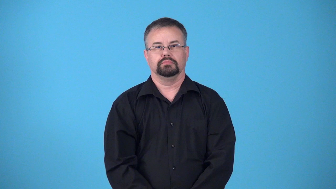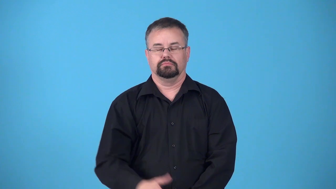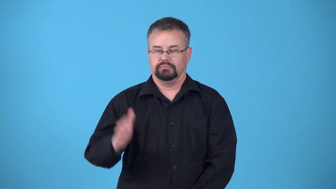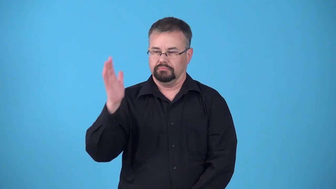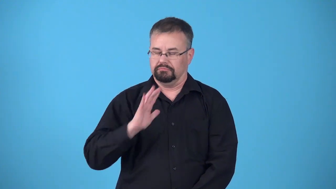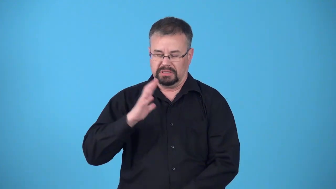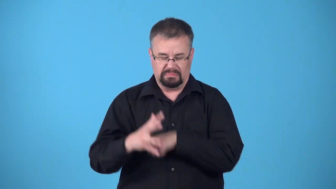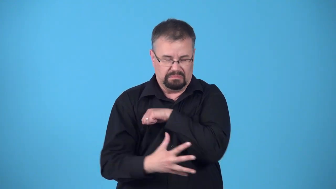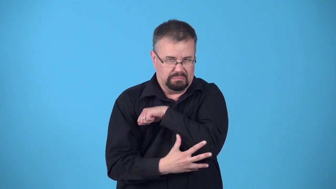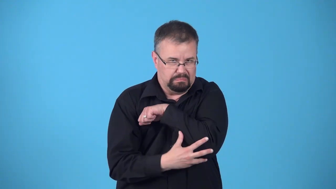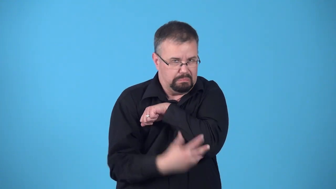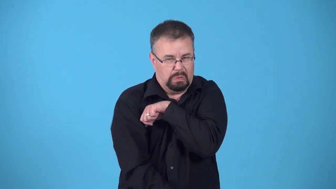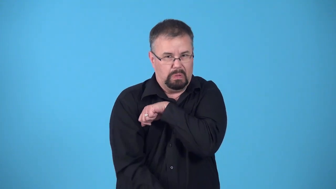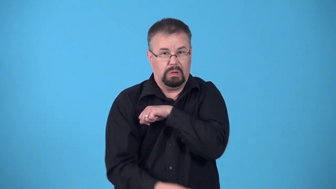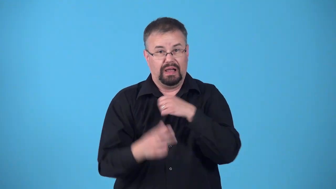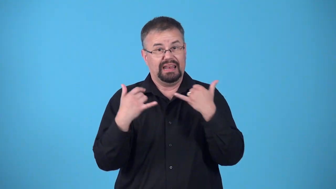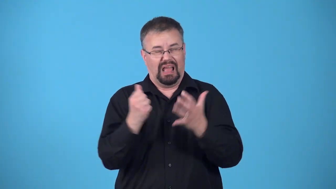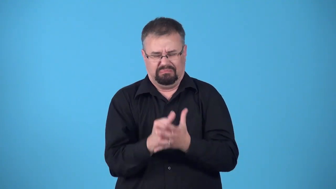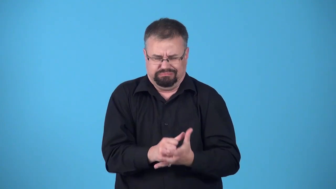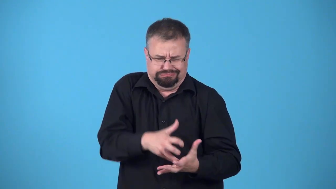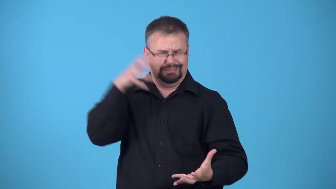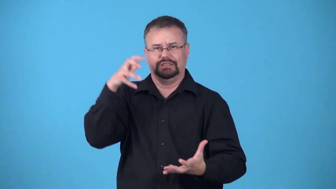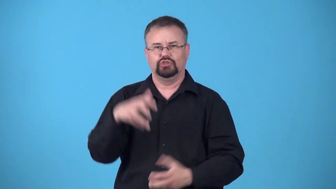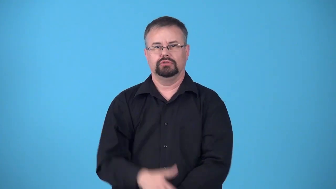rags to riches